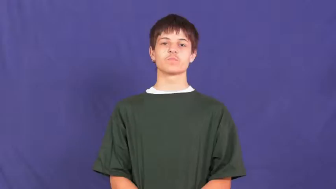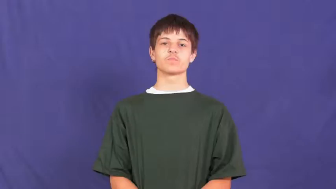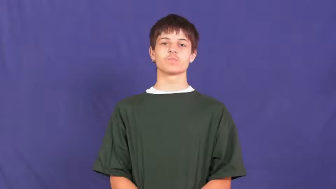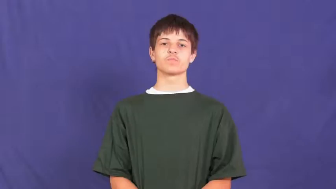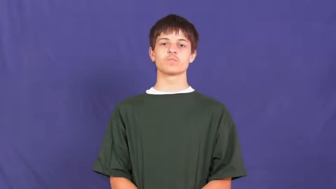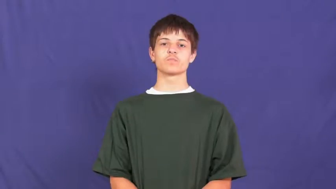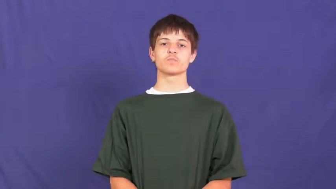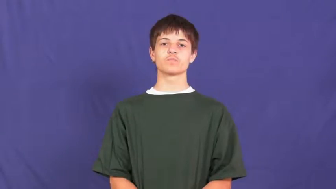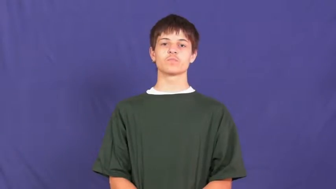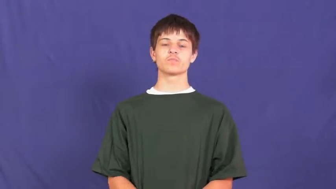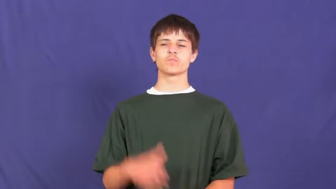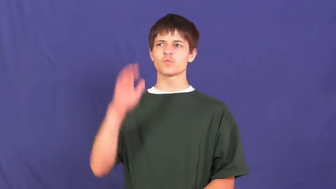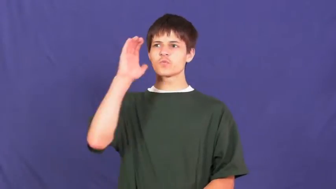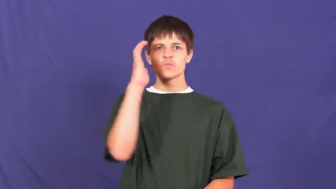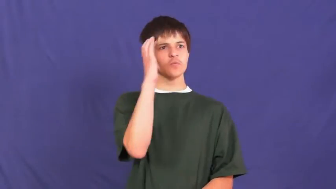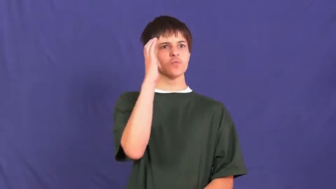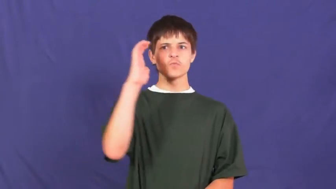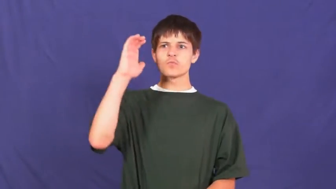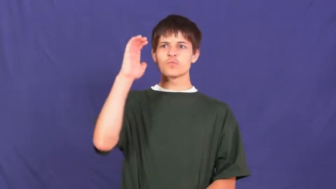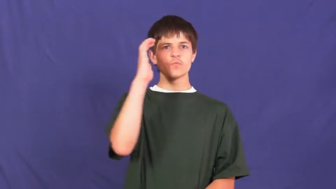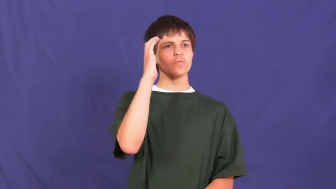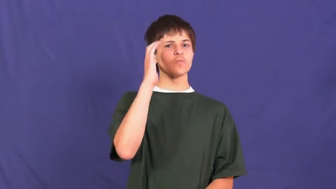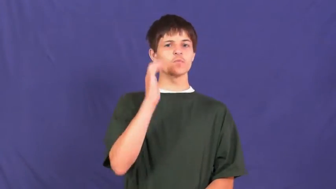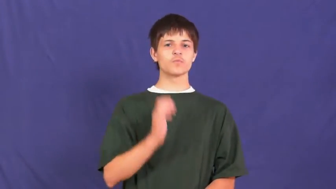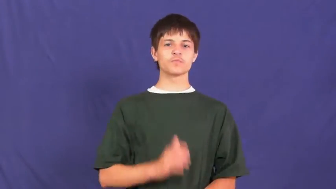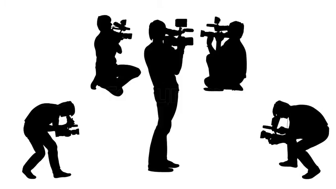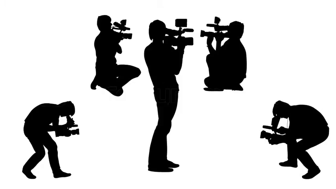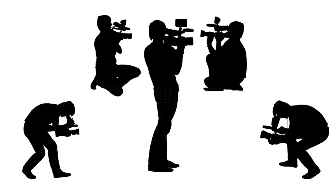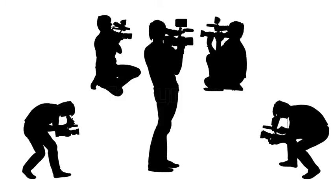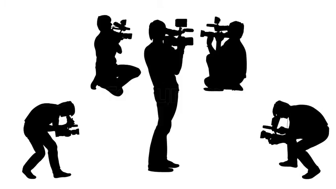camerawork